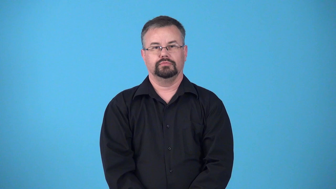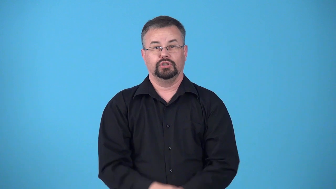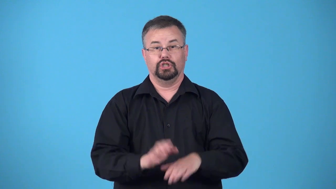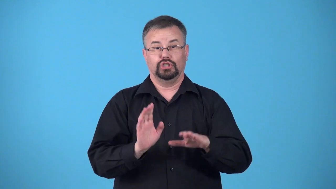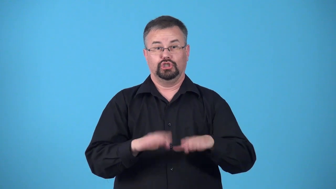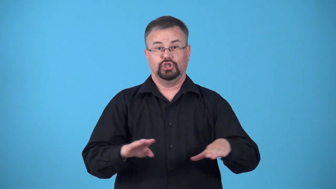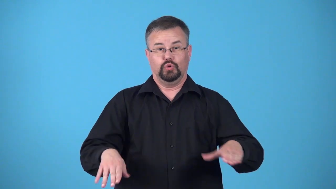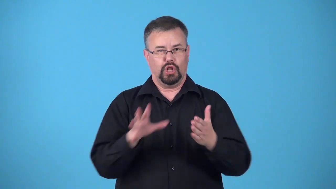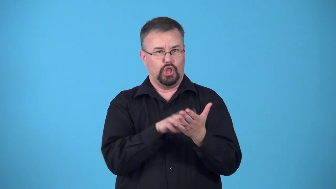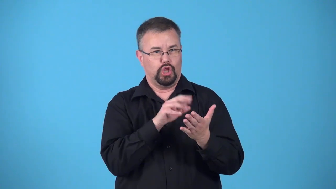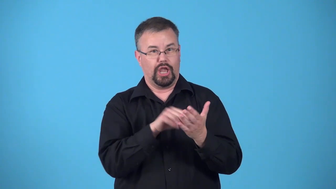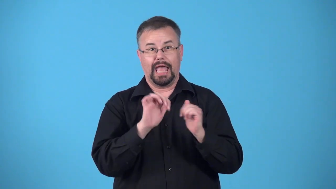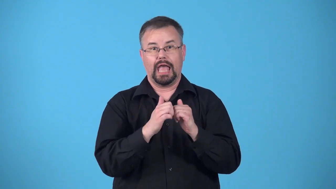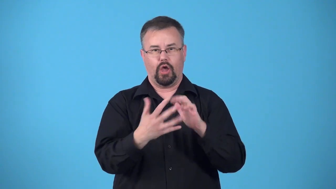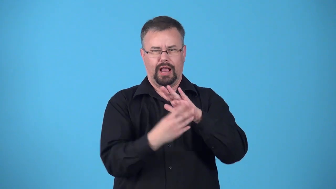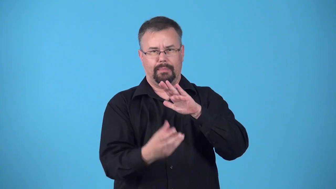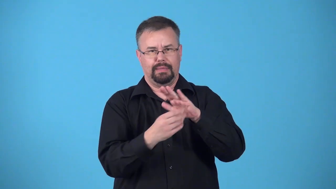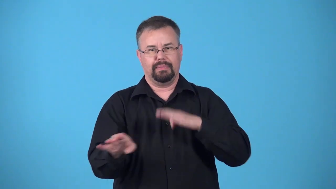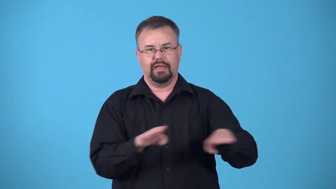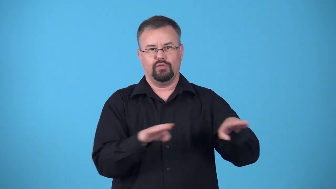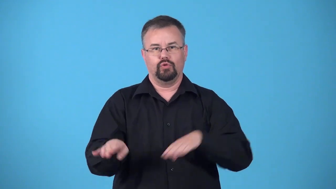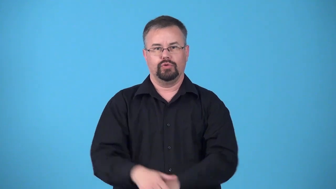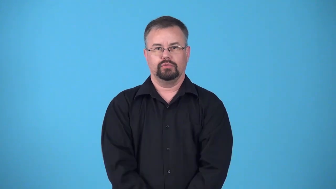monkey see, monkey do